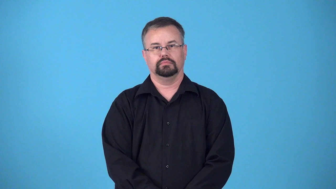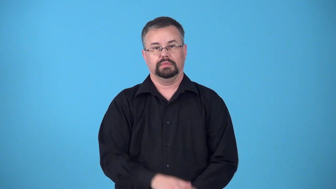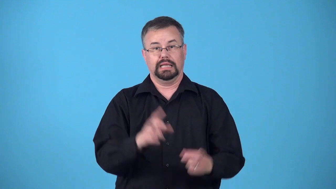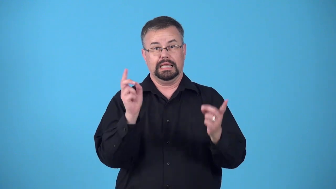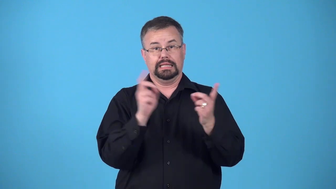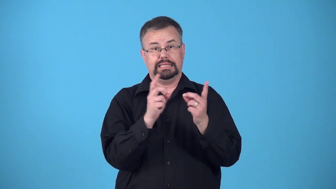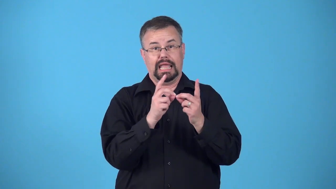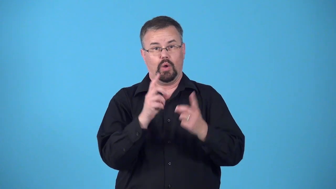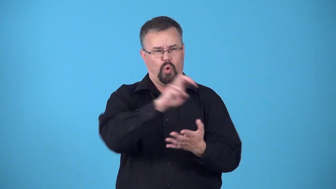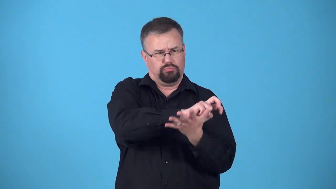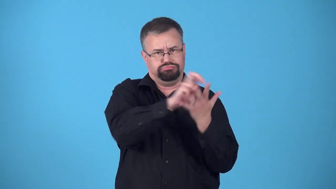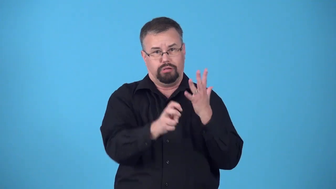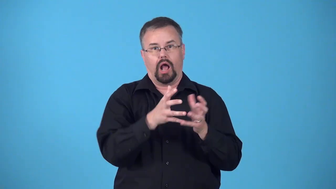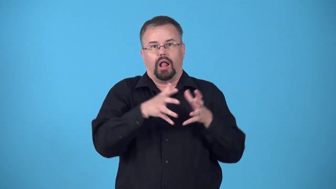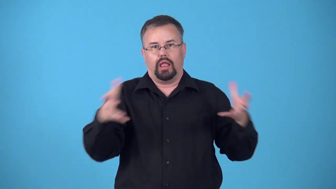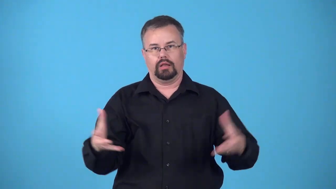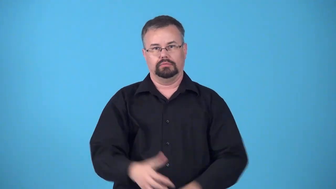play the field